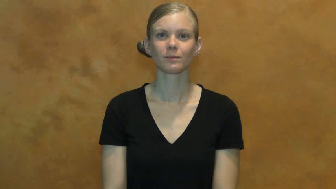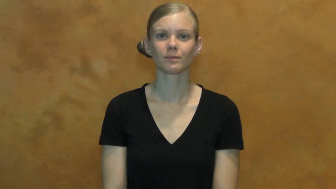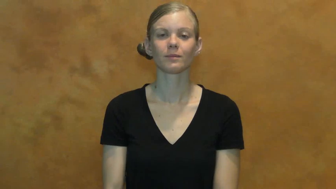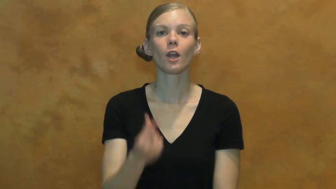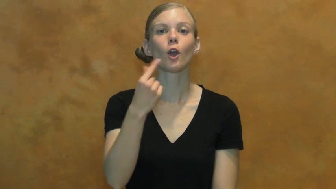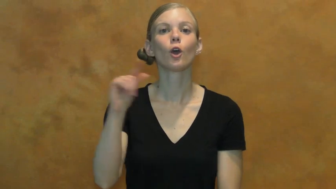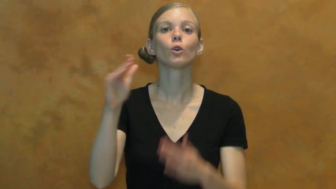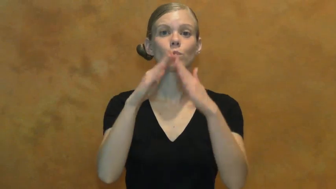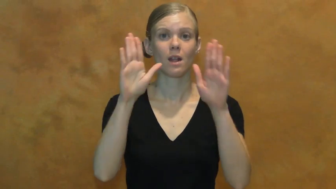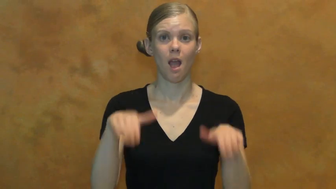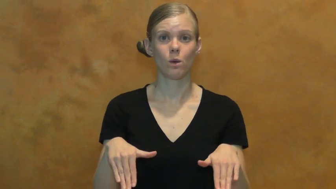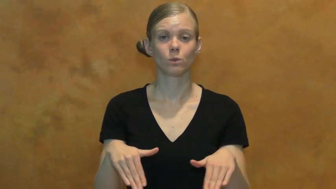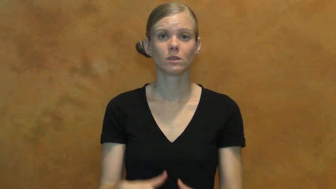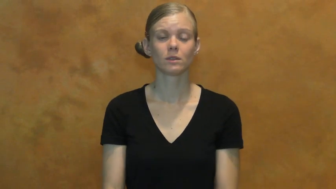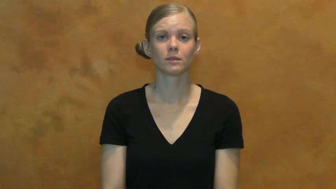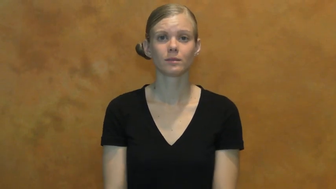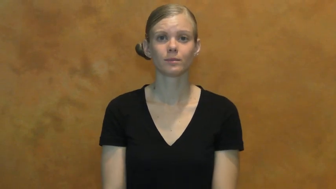greenhouse